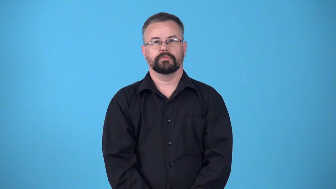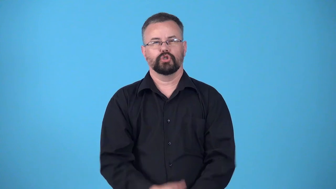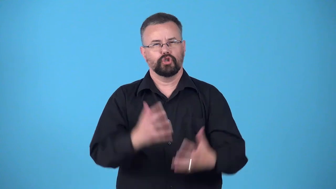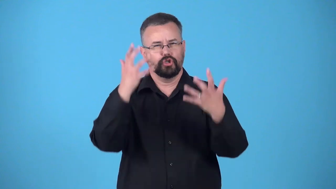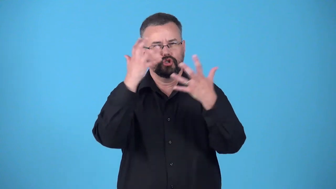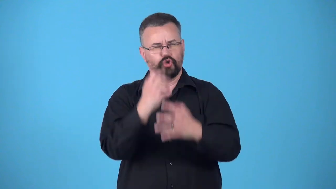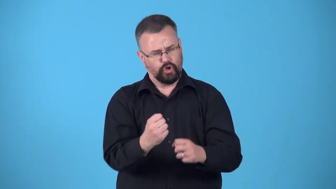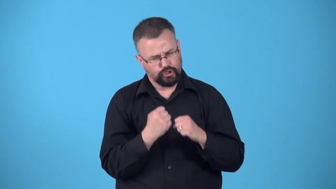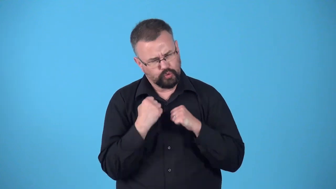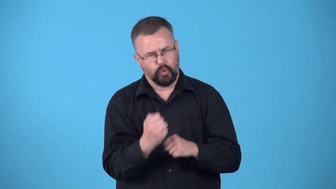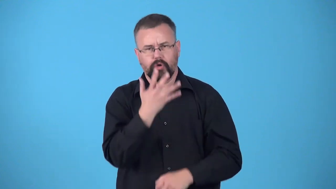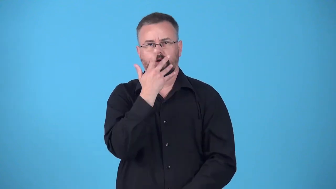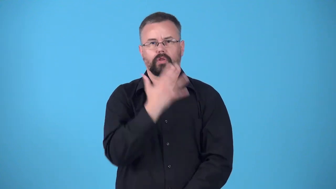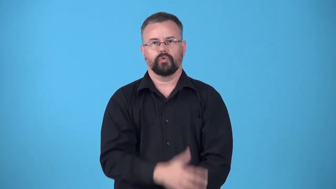deep